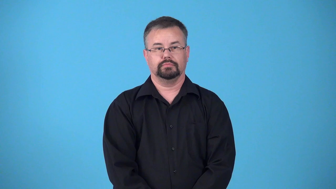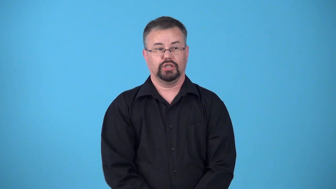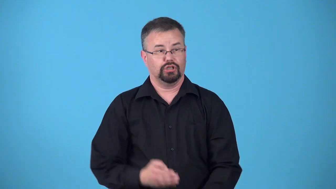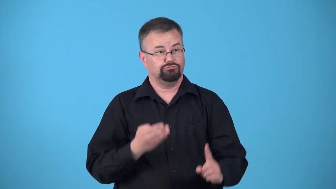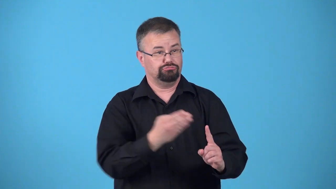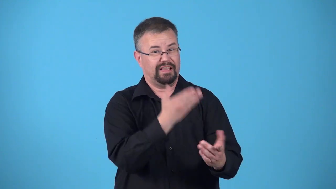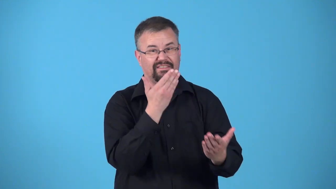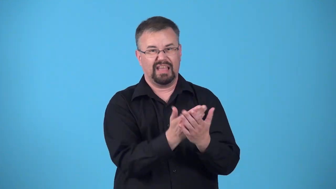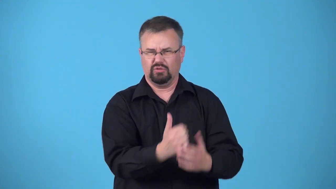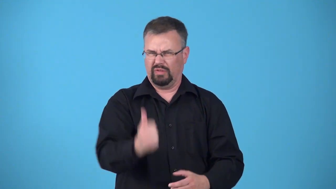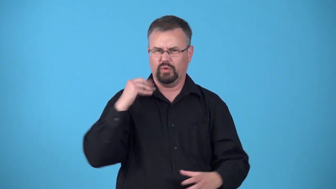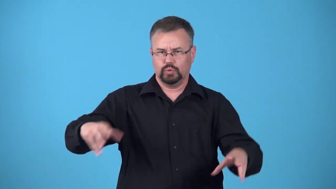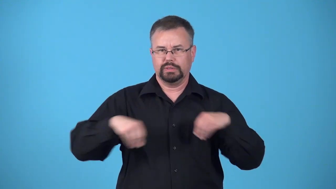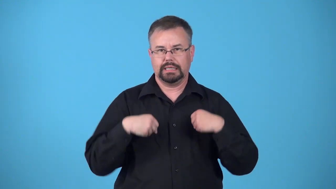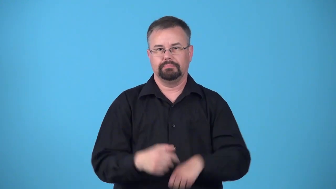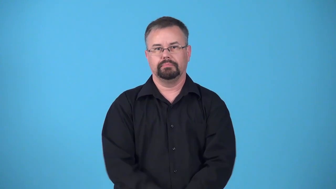none so blind as those who will not see